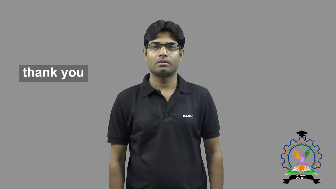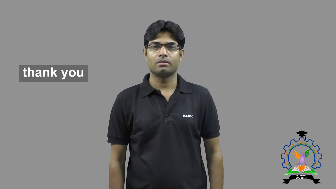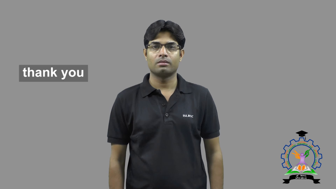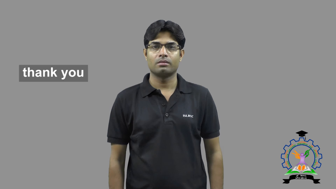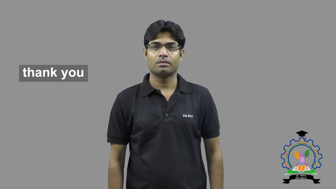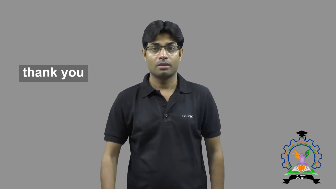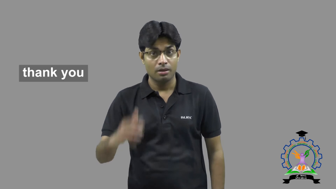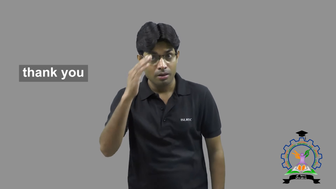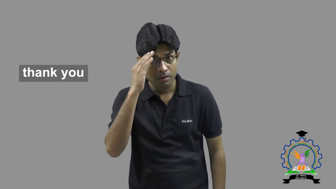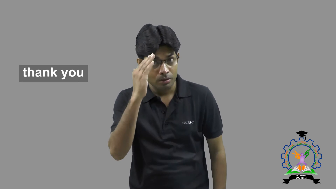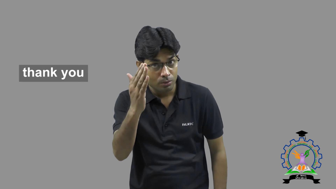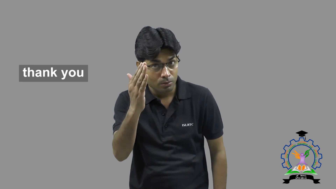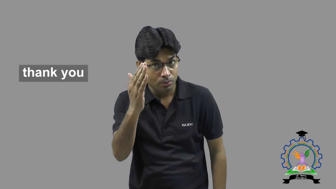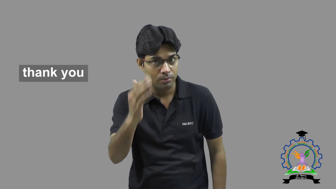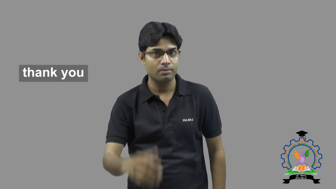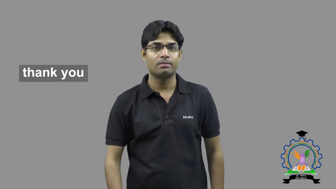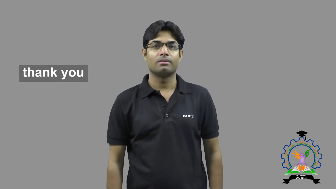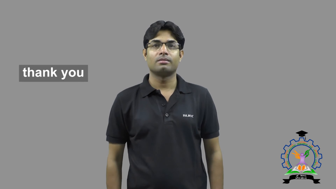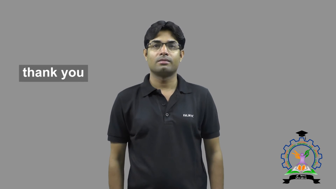thank you